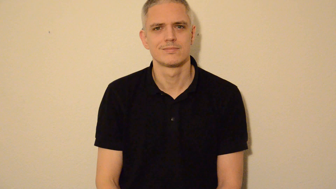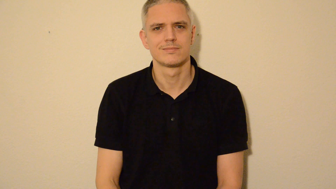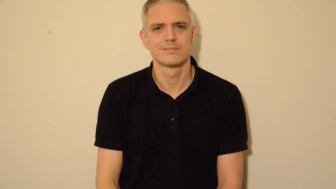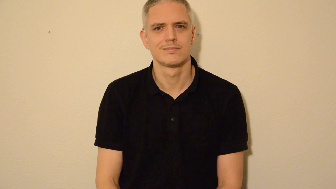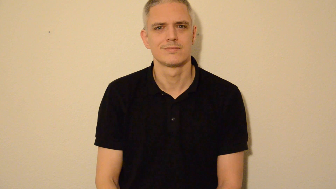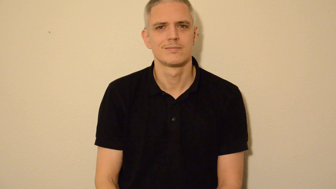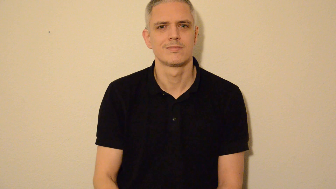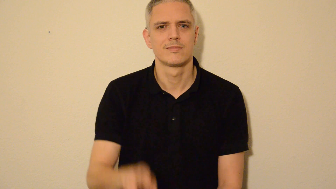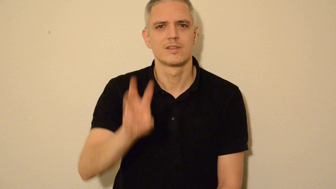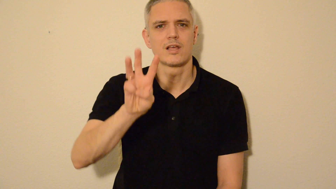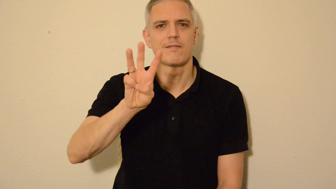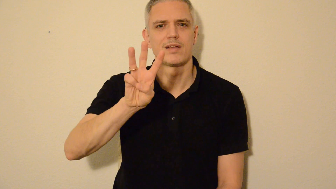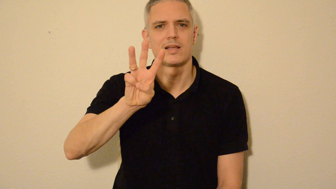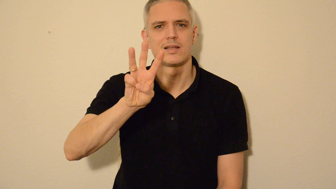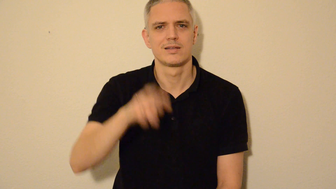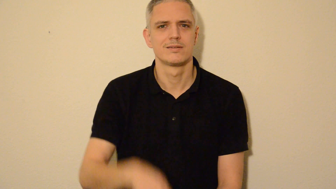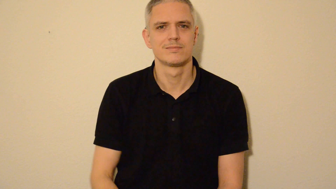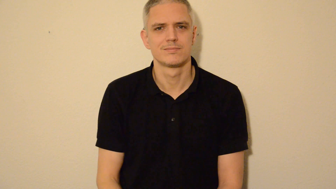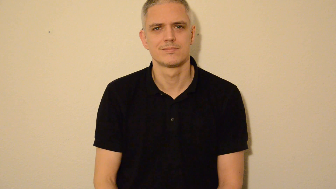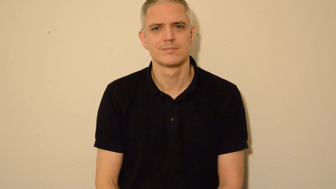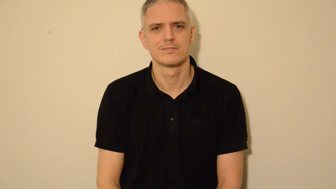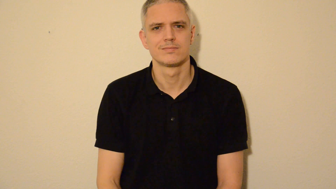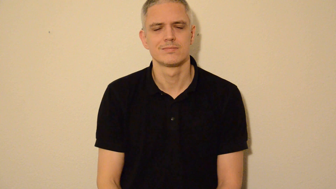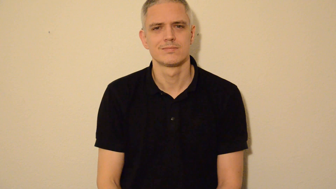w